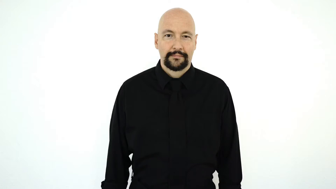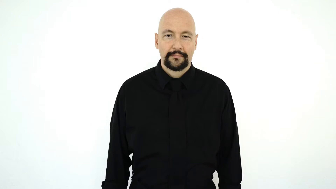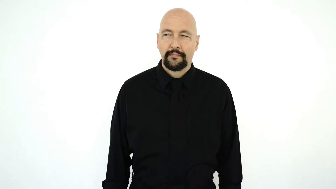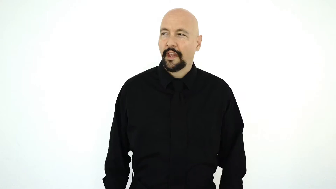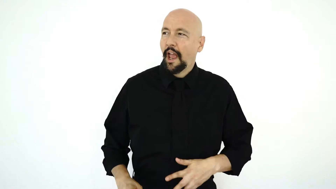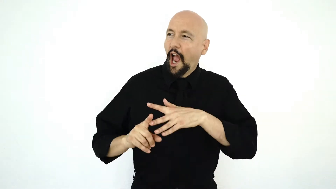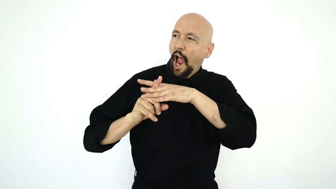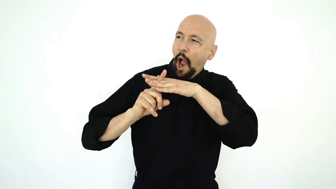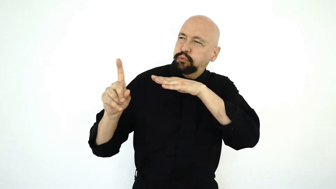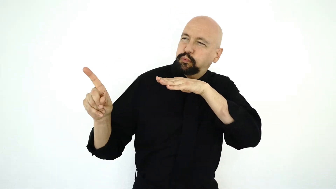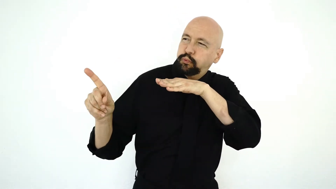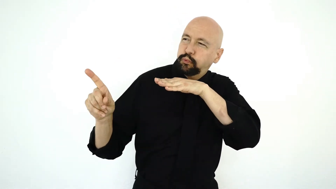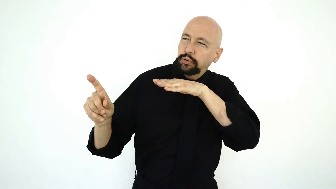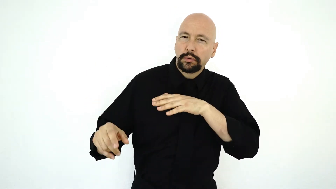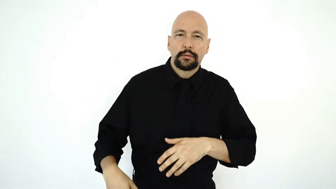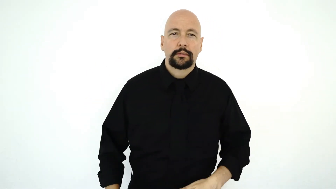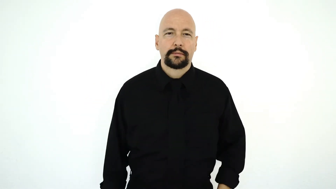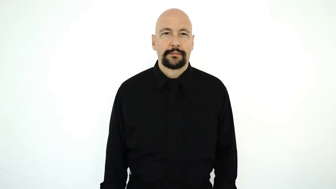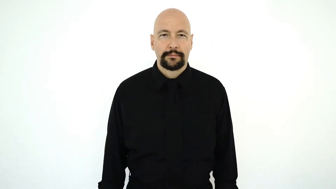run-away-[ESCAPE]